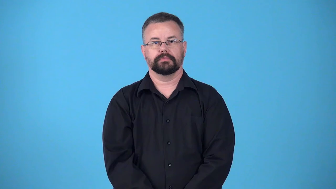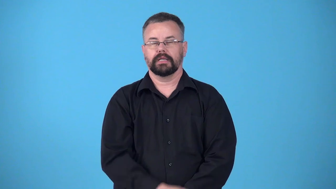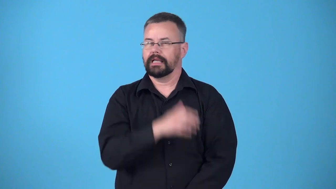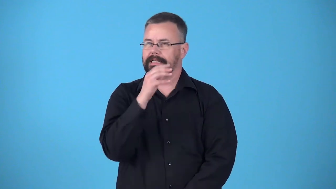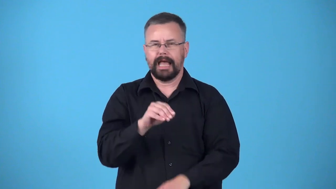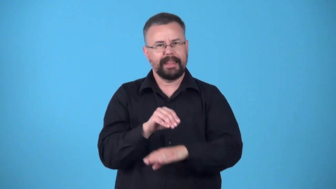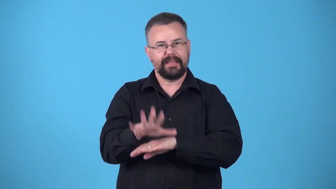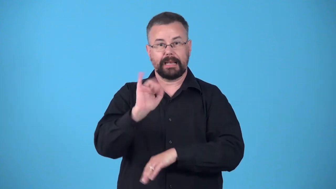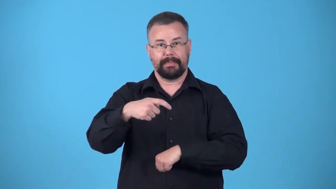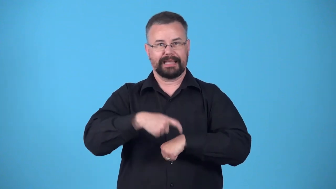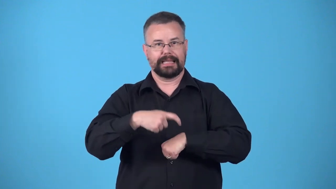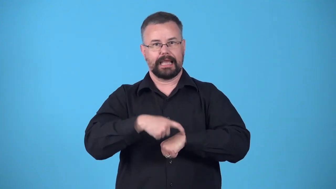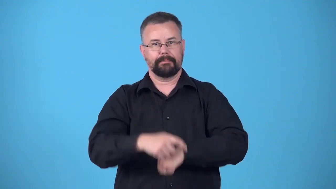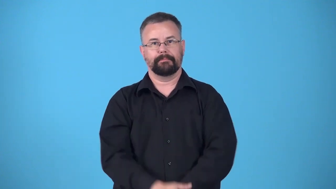dateless,timeless